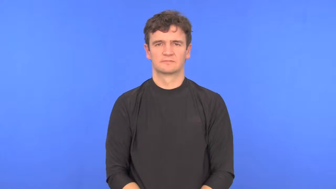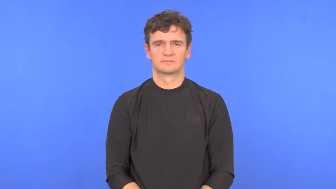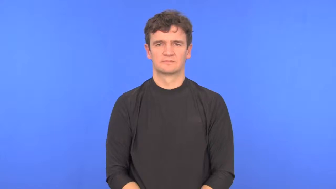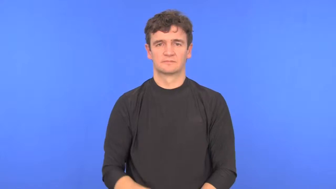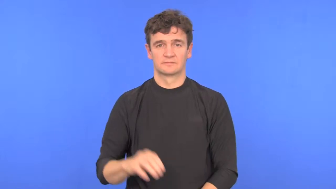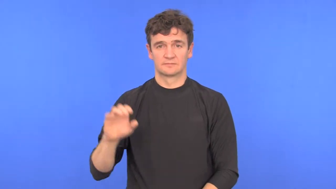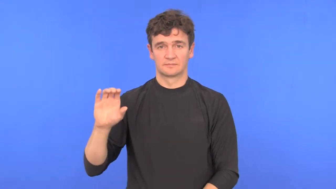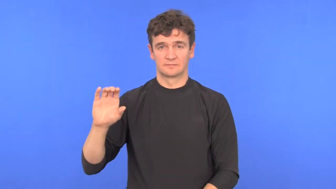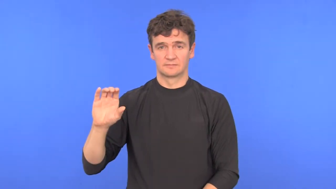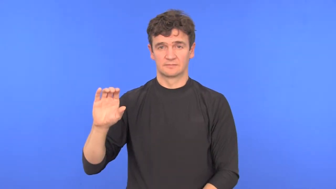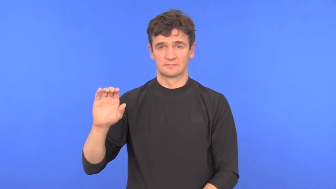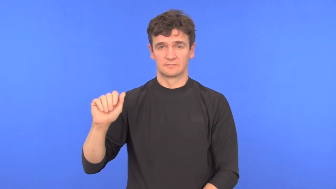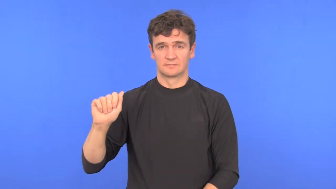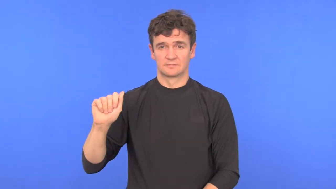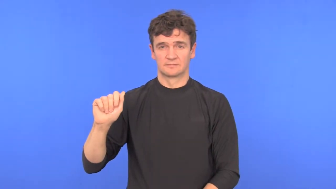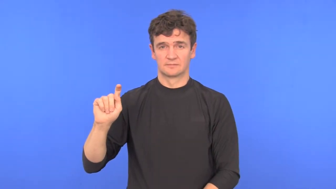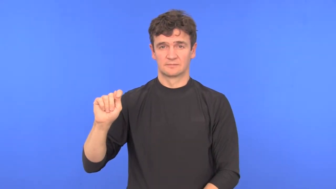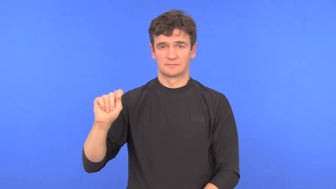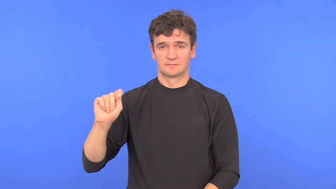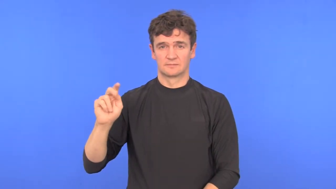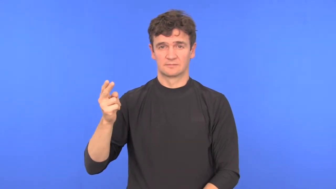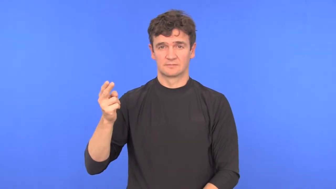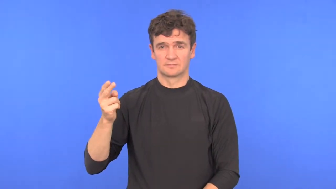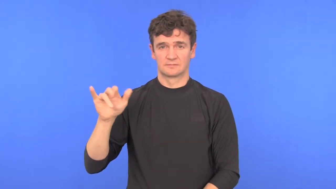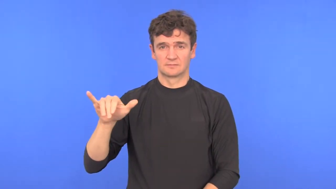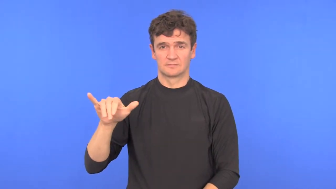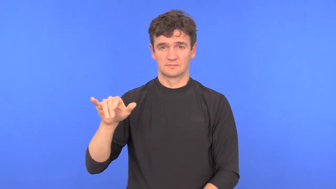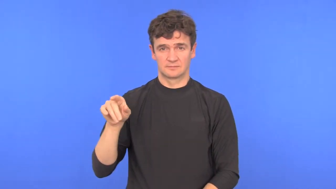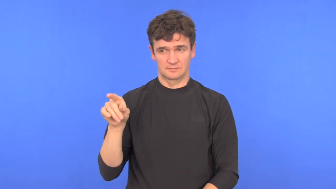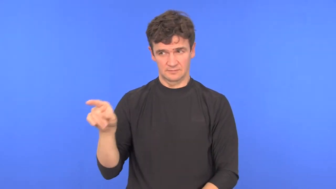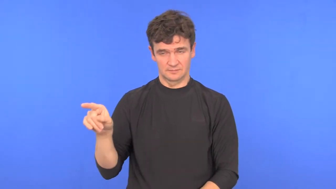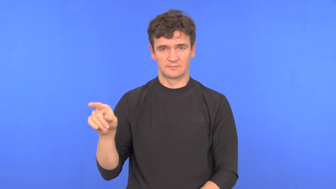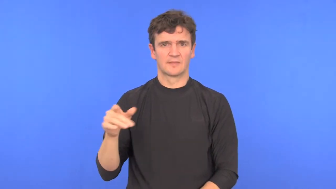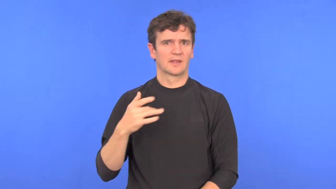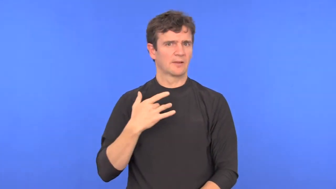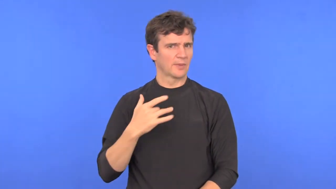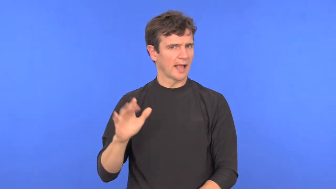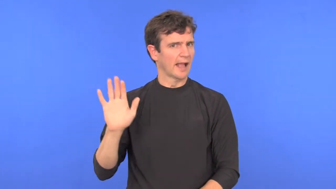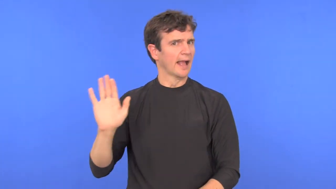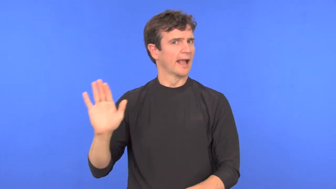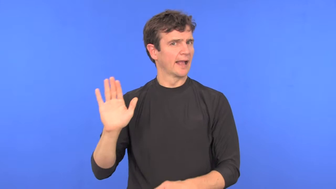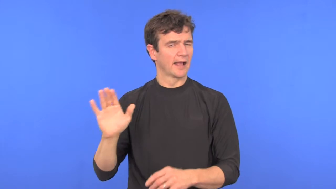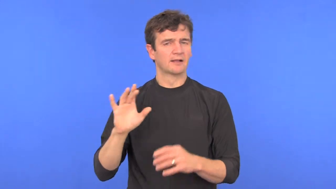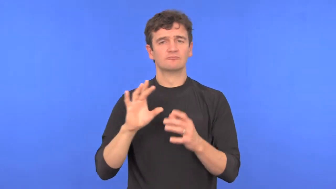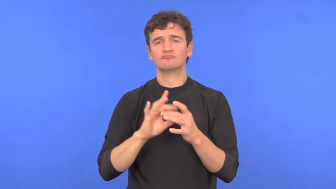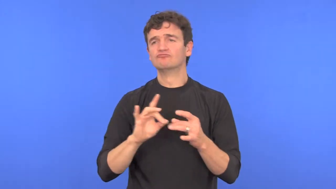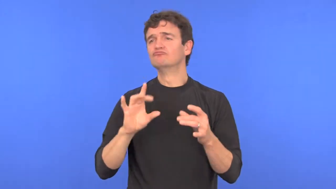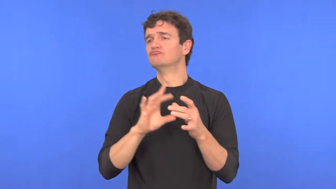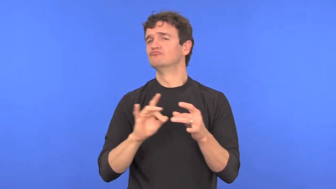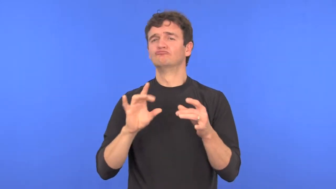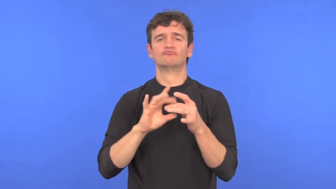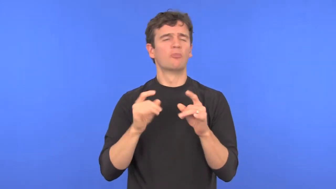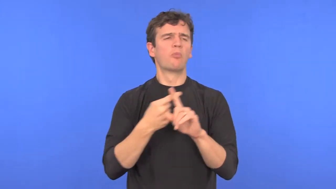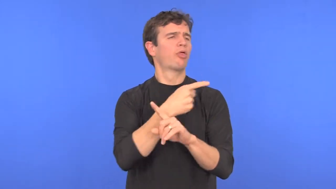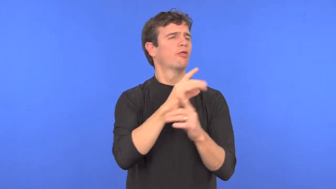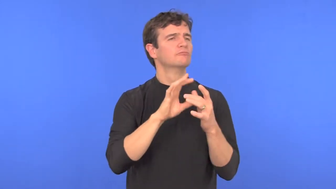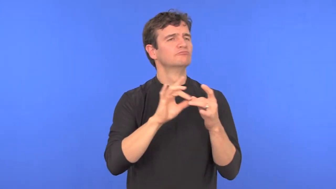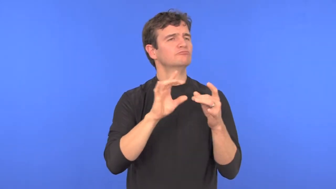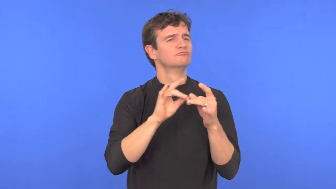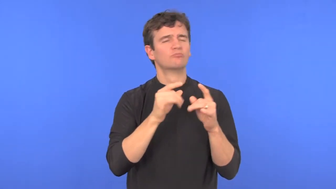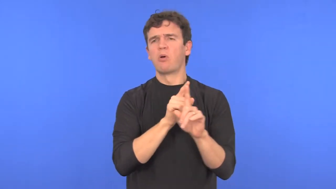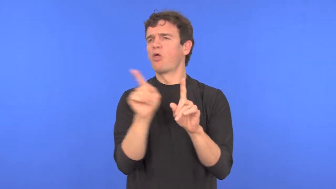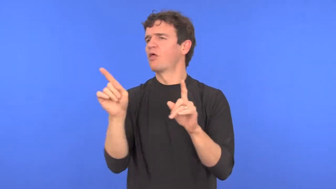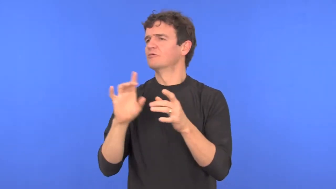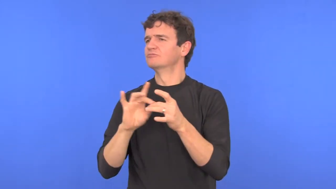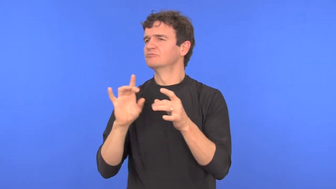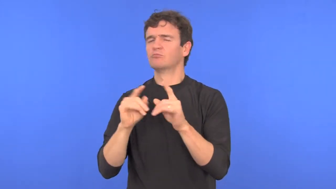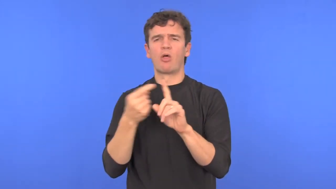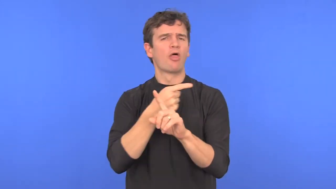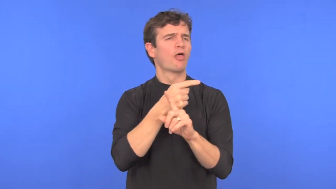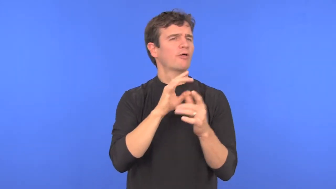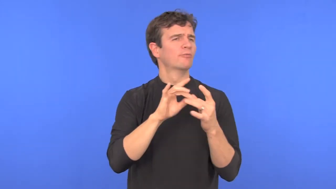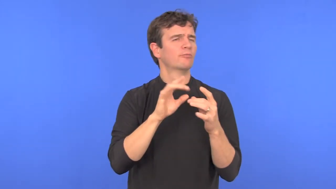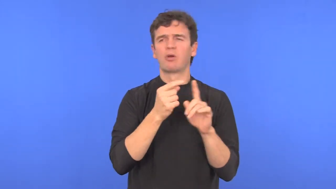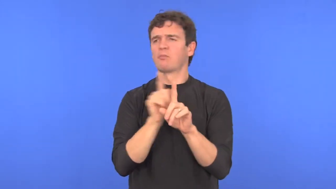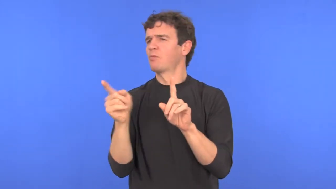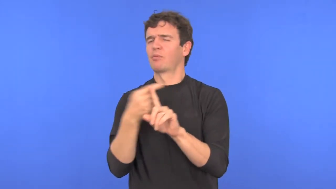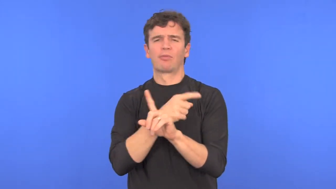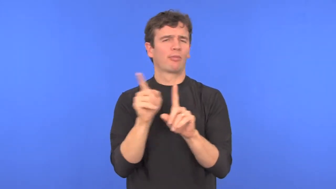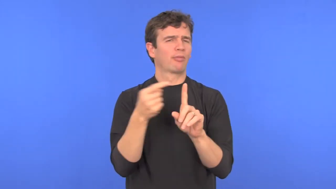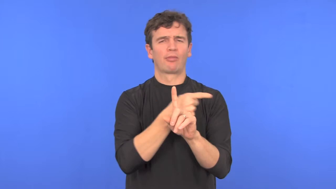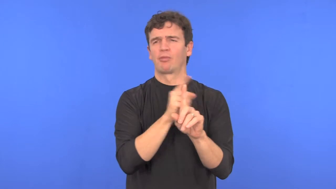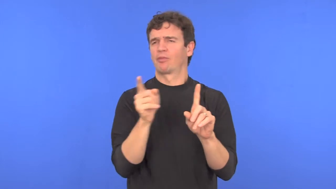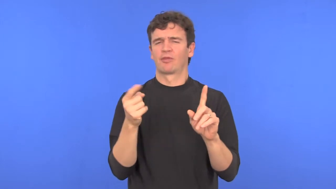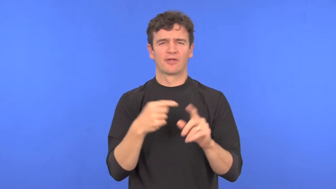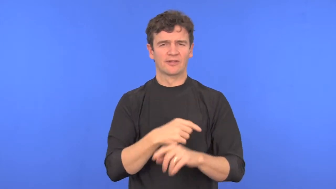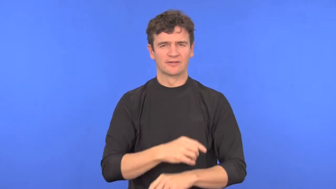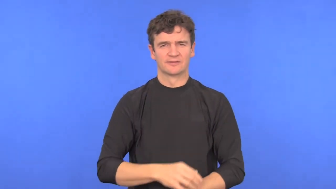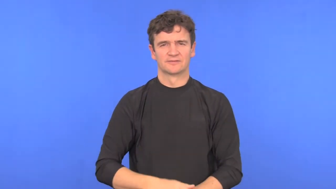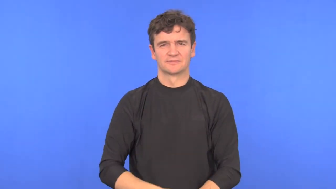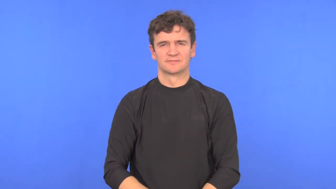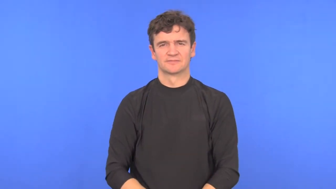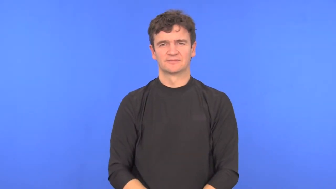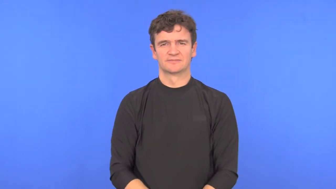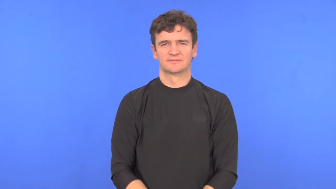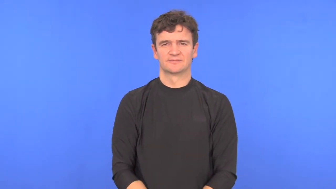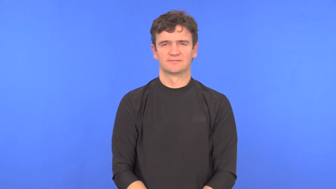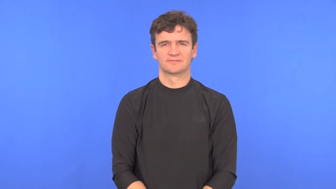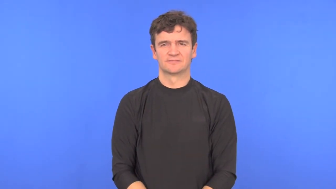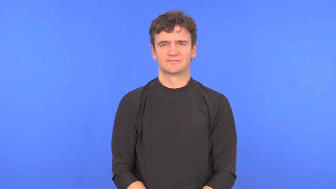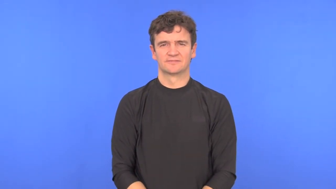JUMP